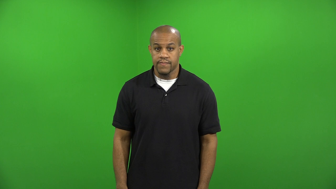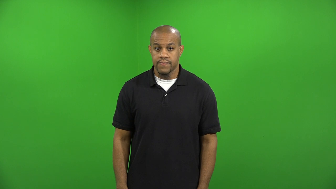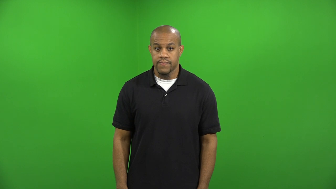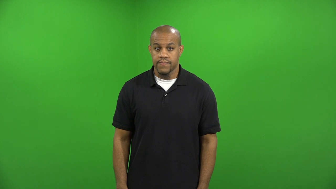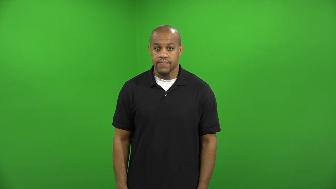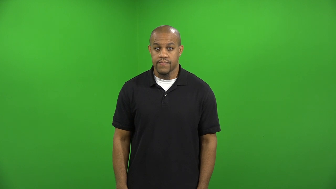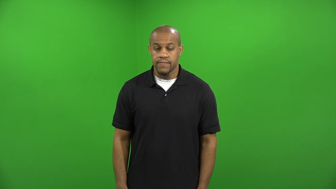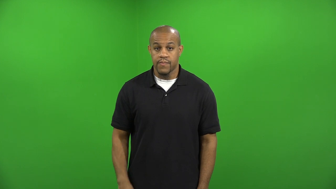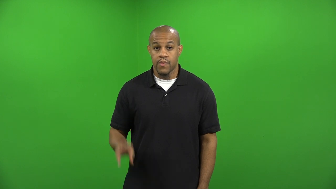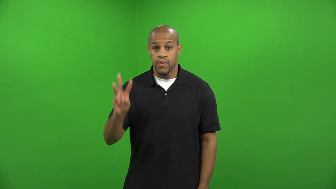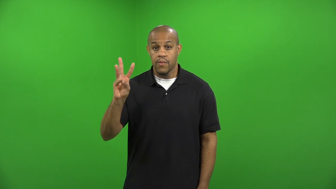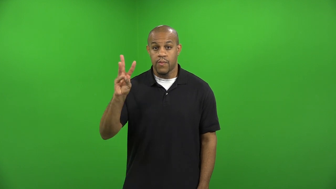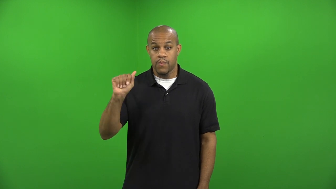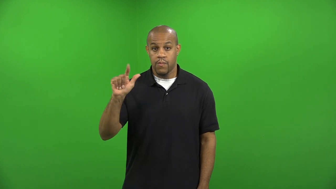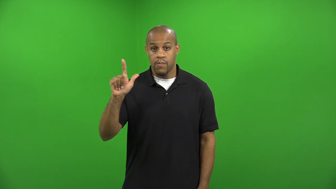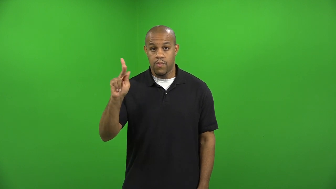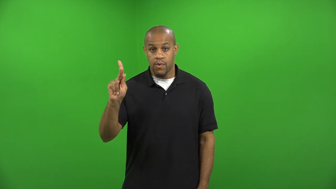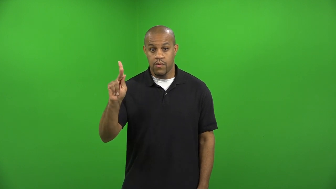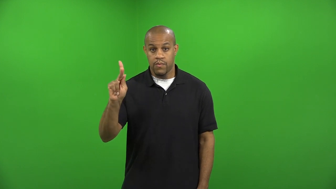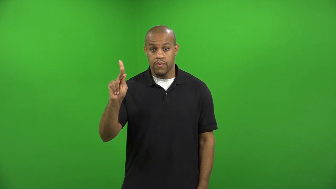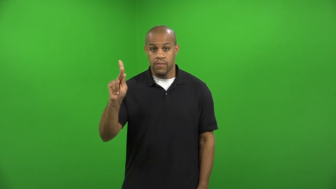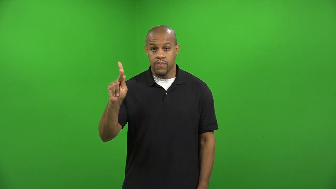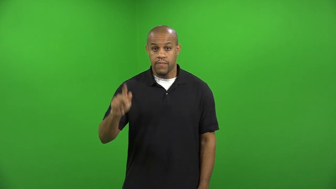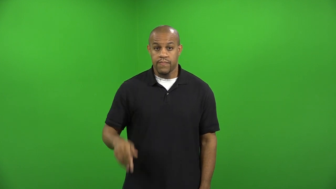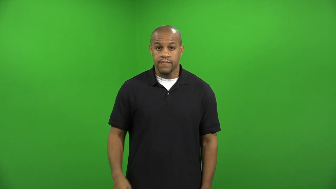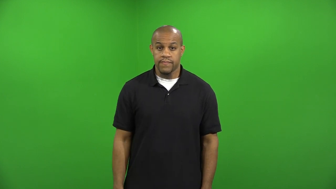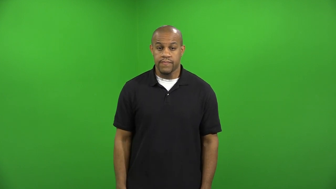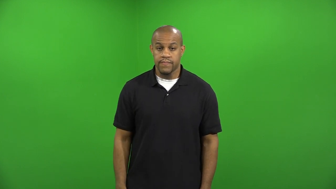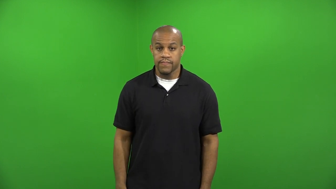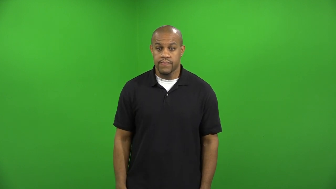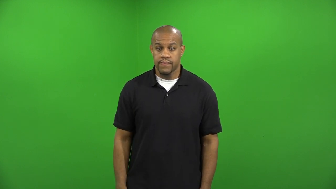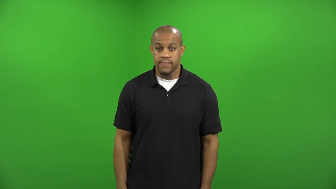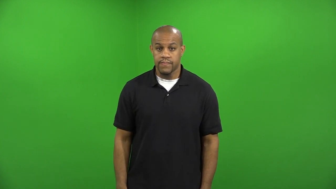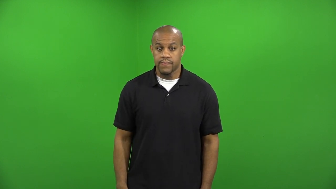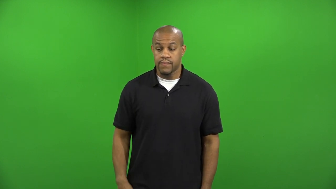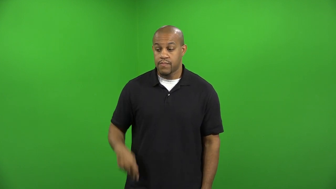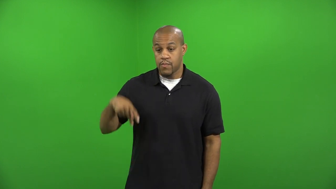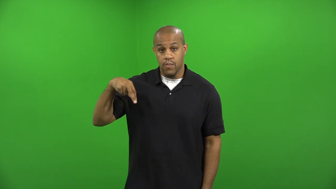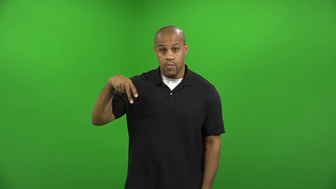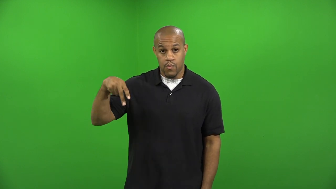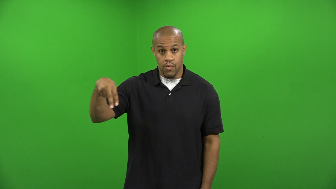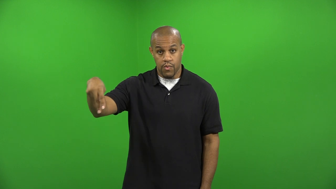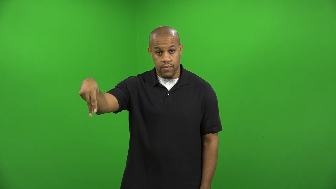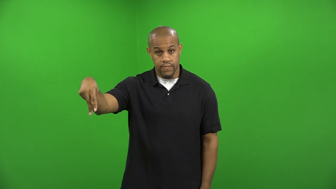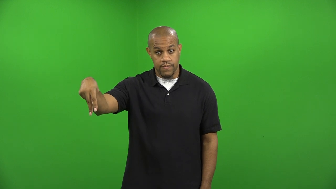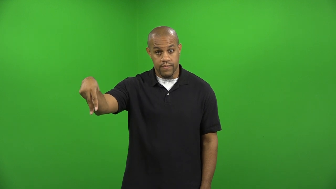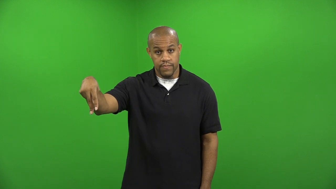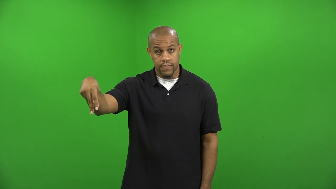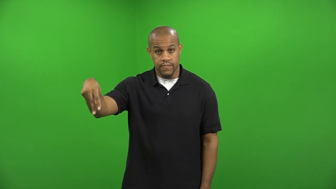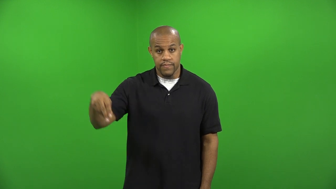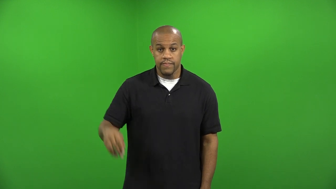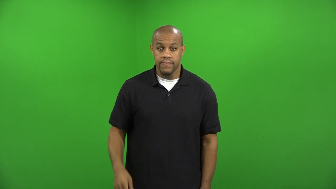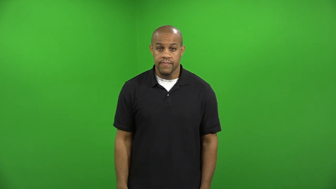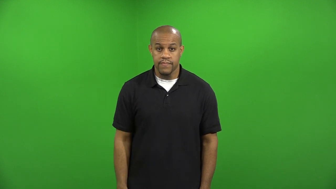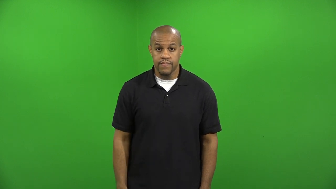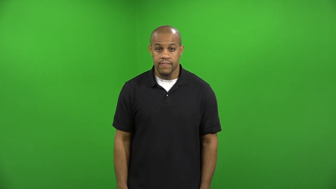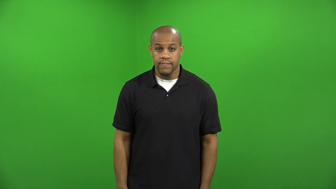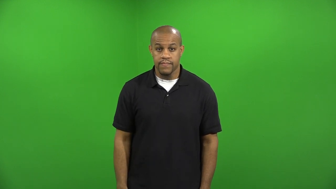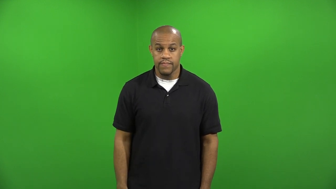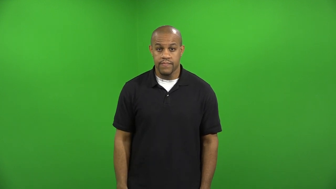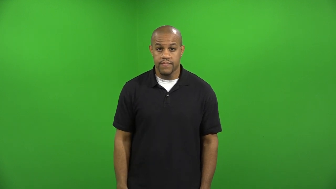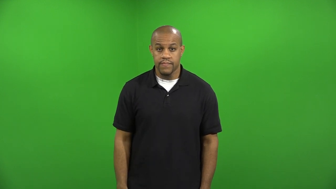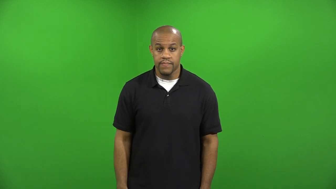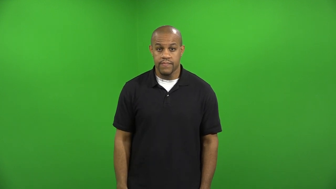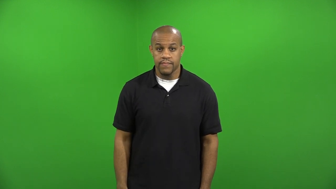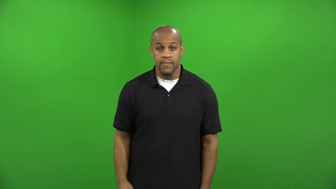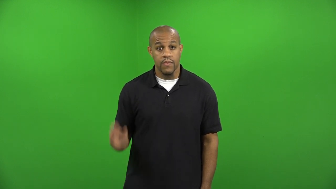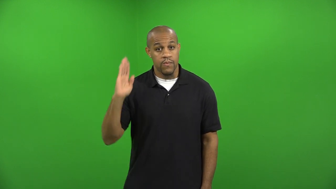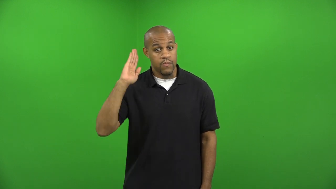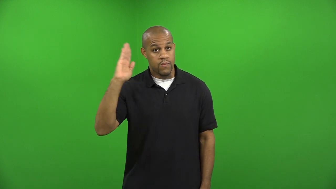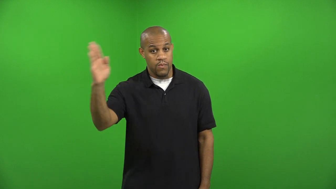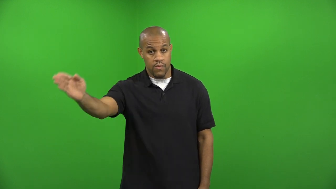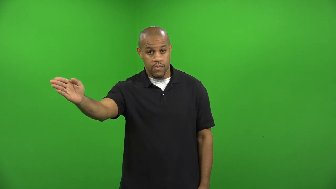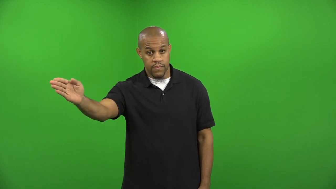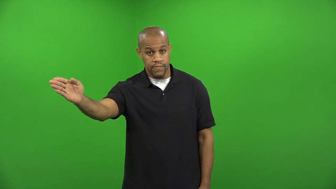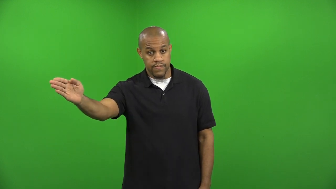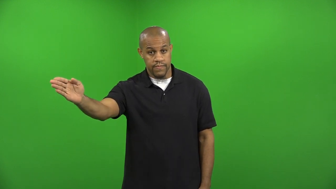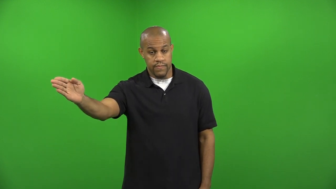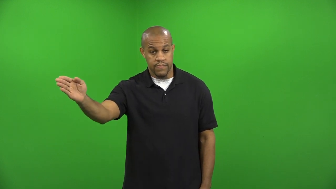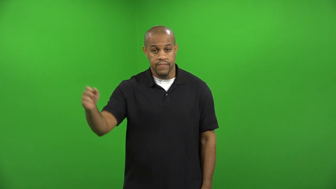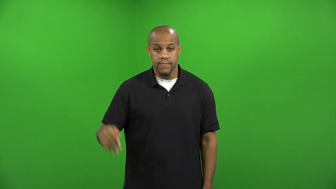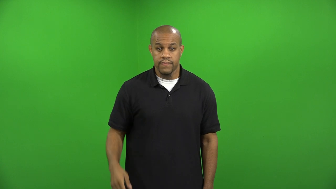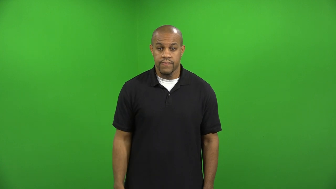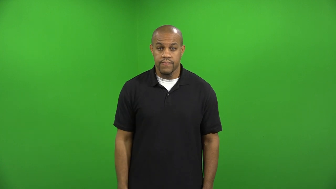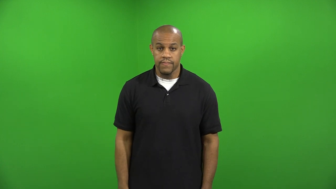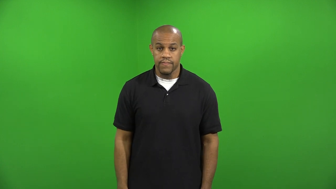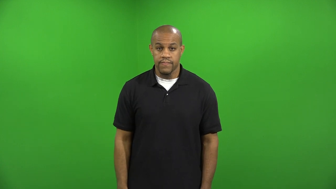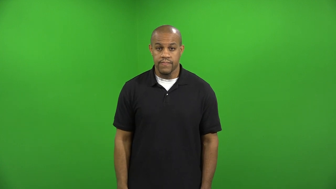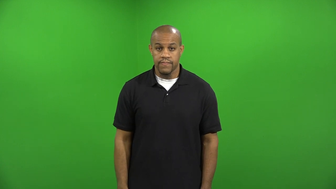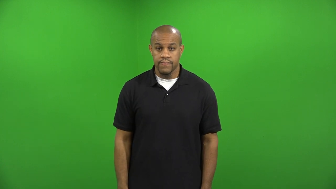Walk